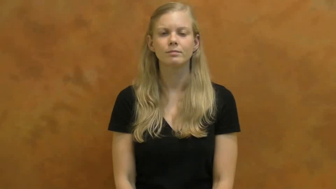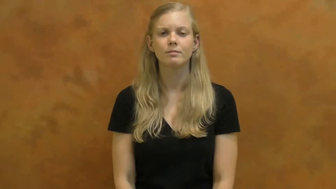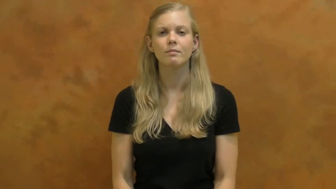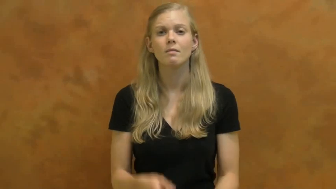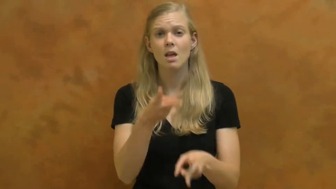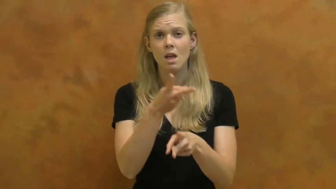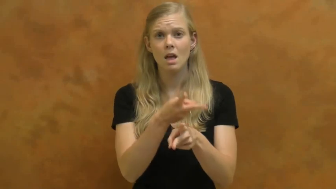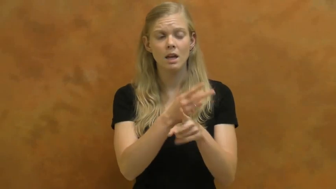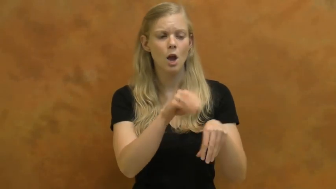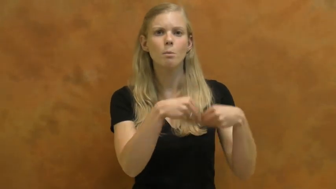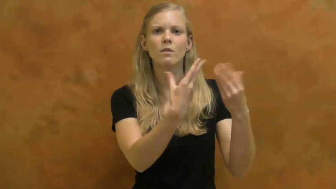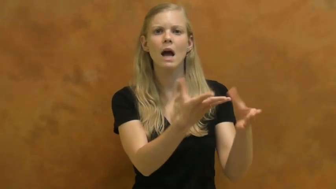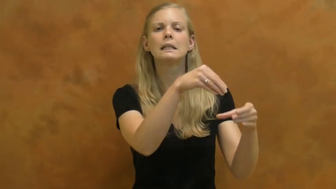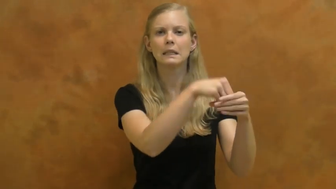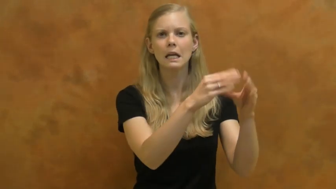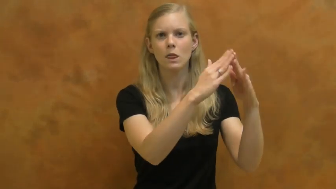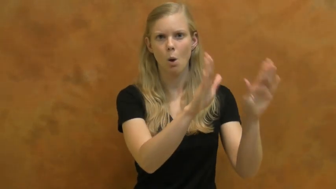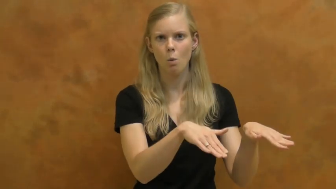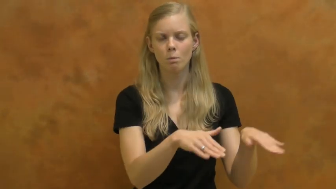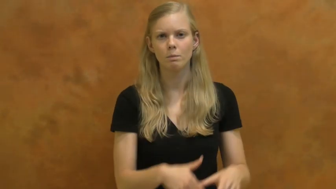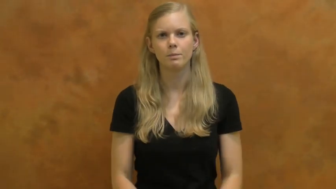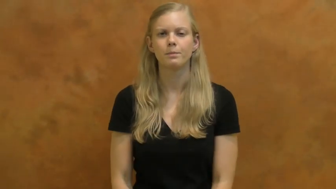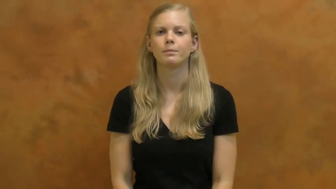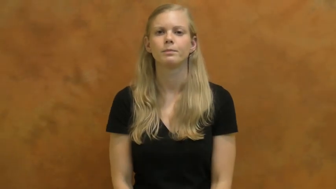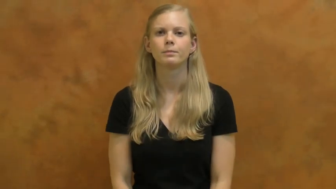home nursing